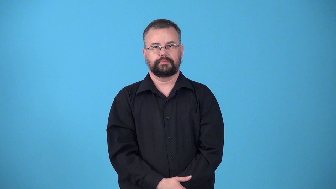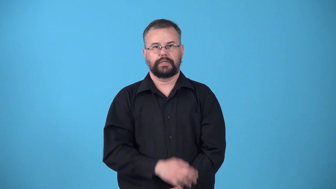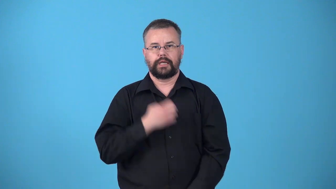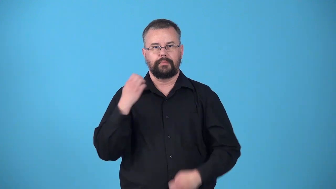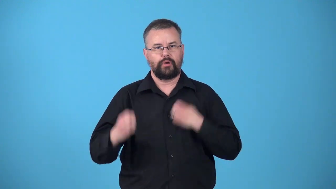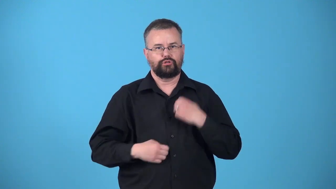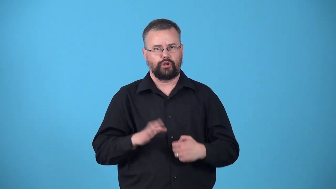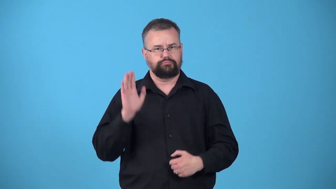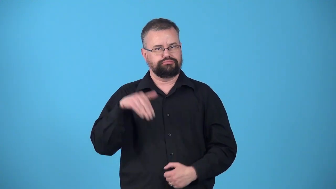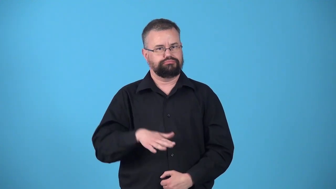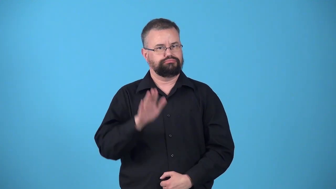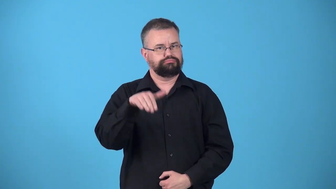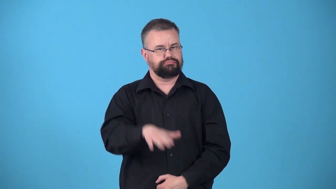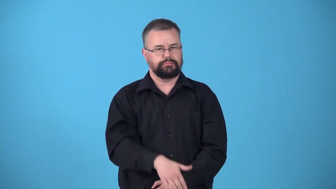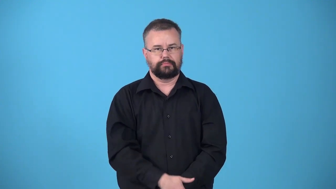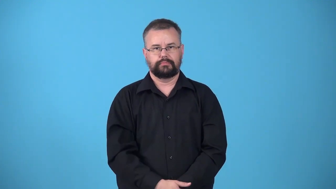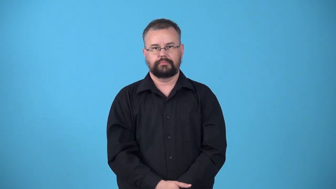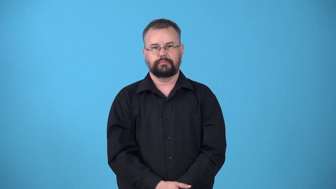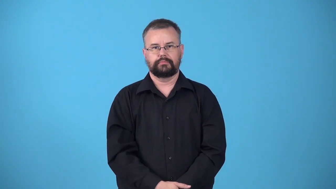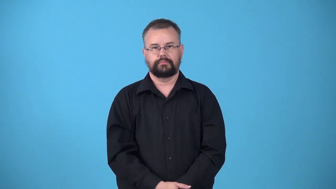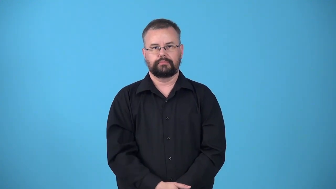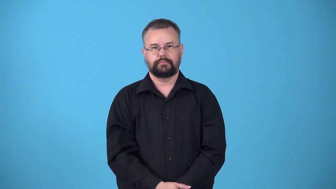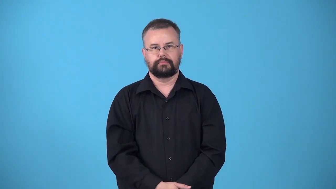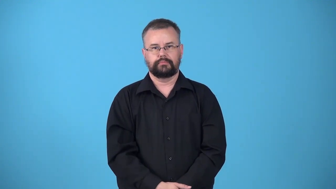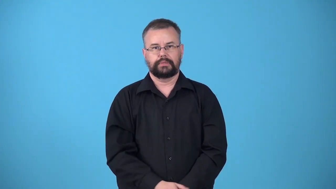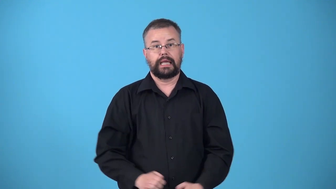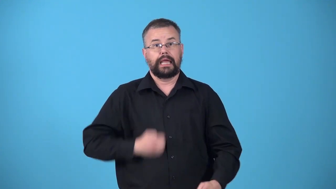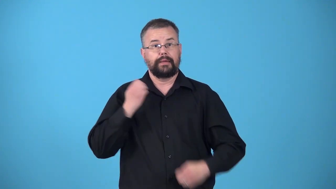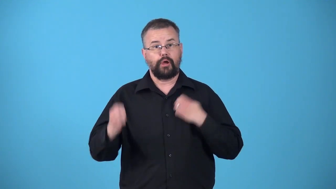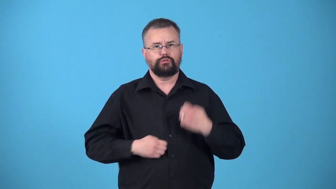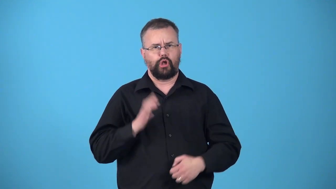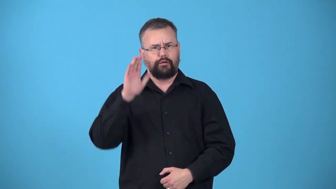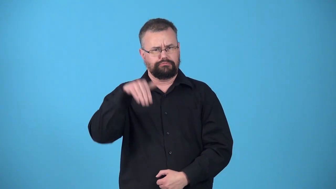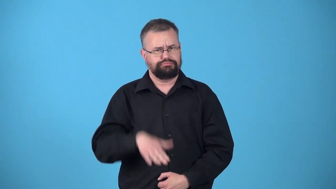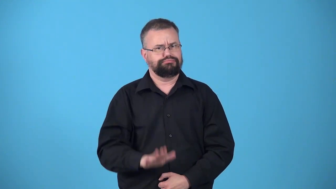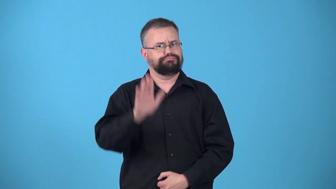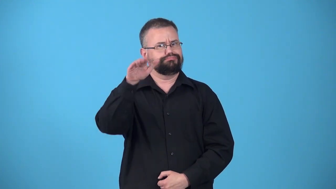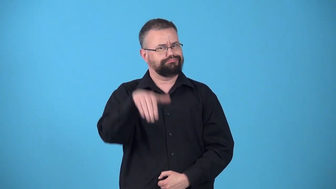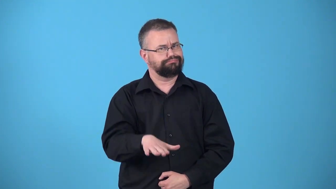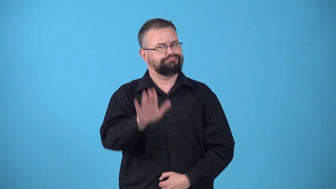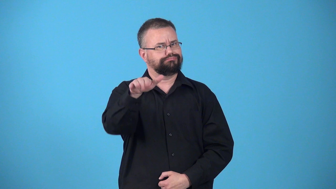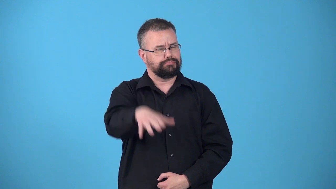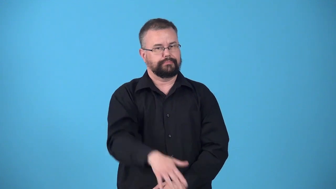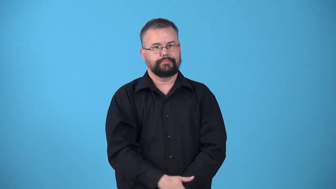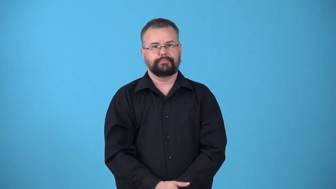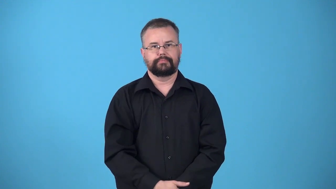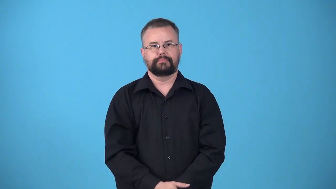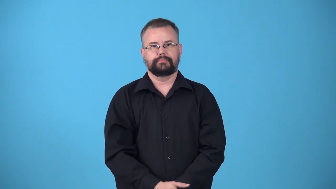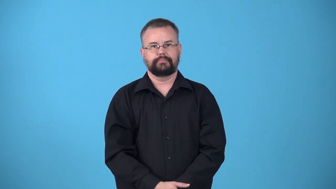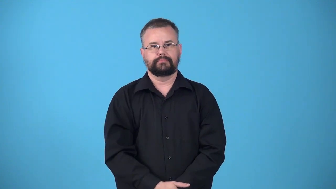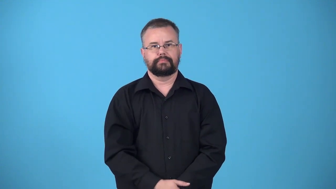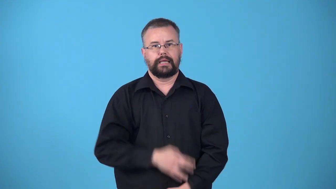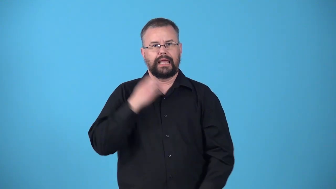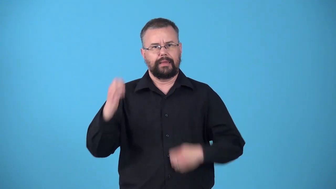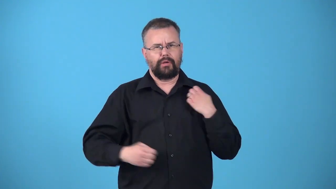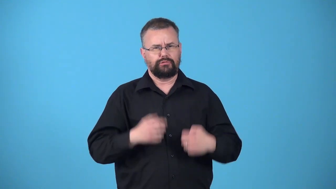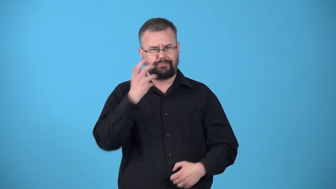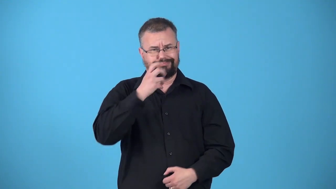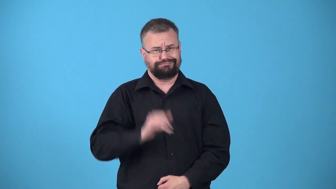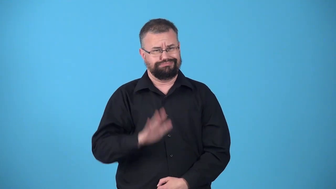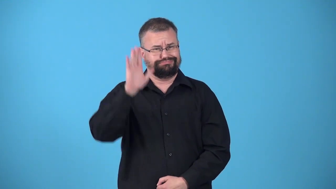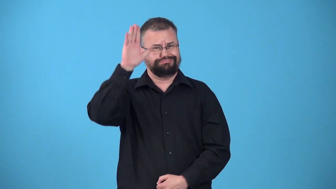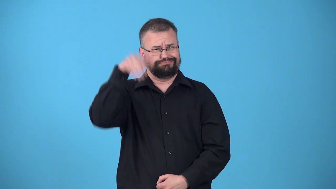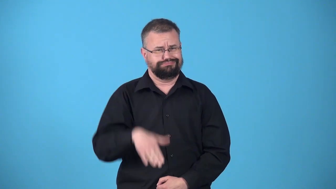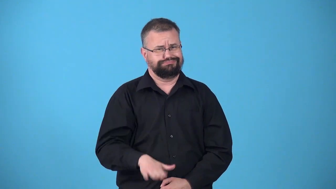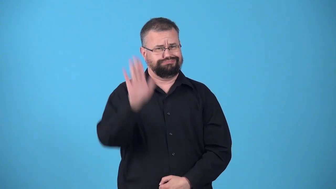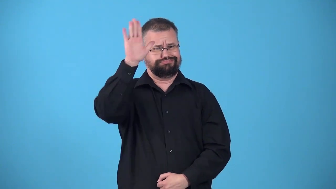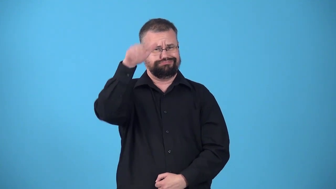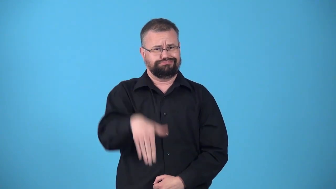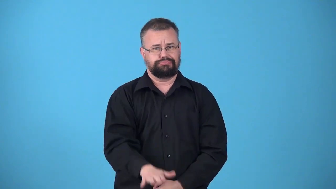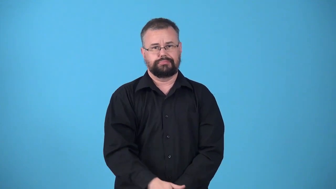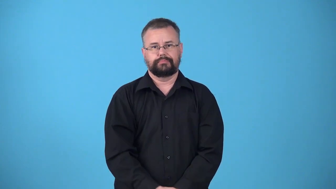unstable